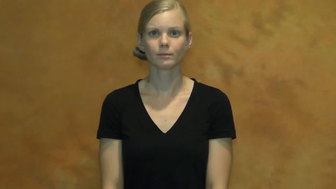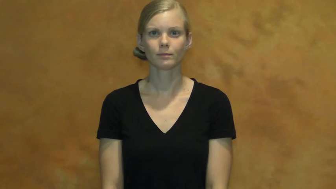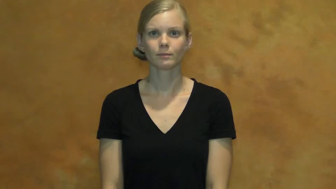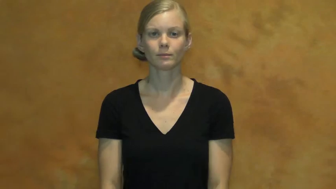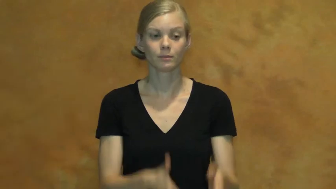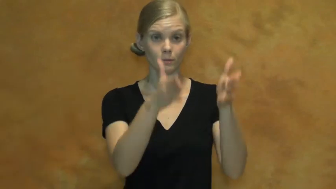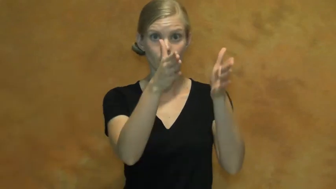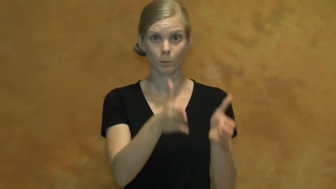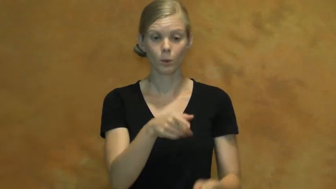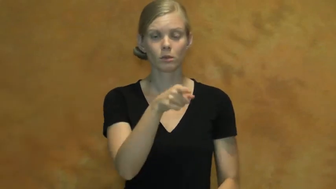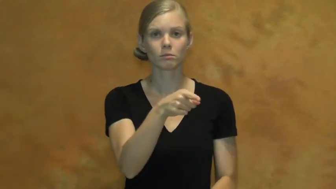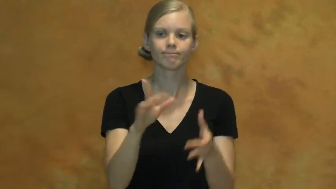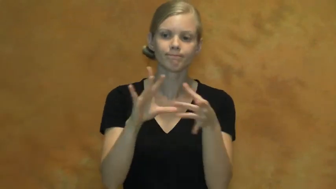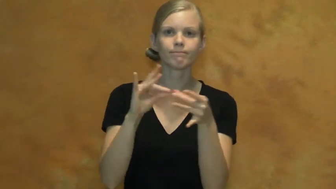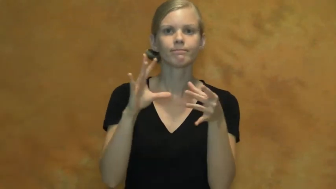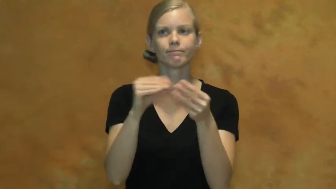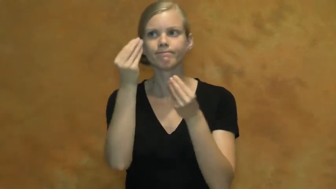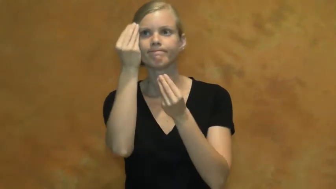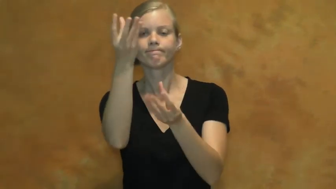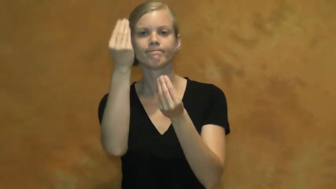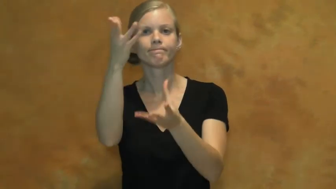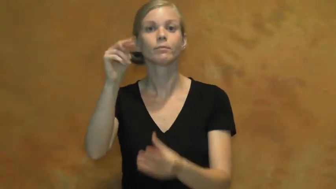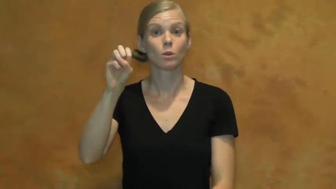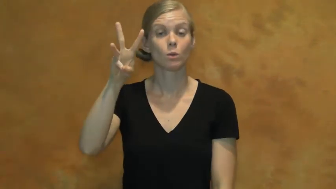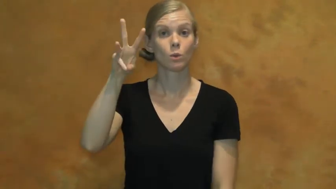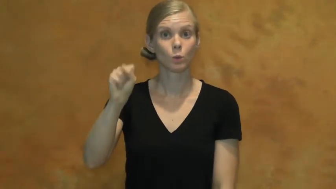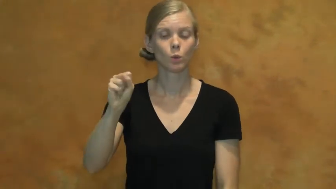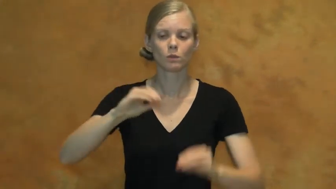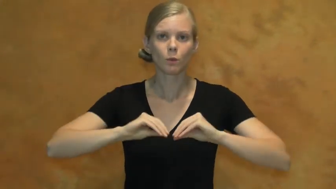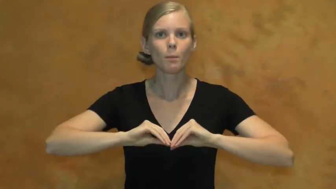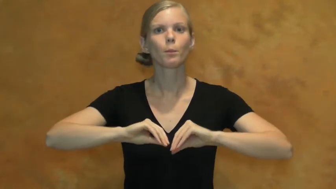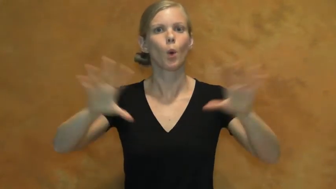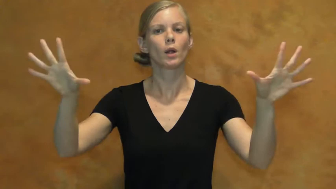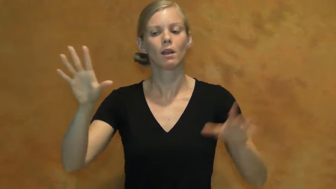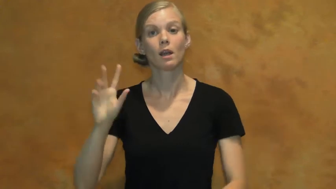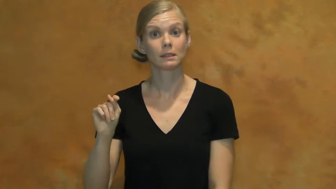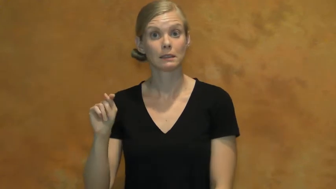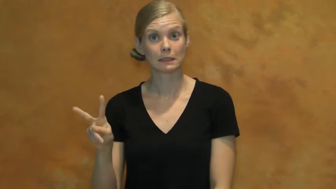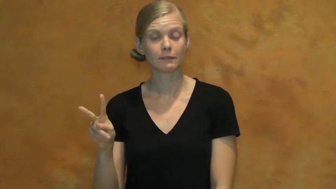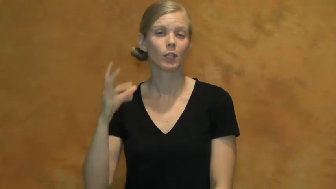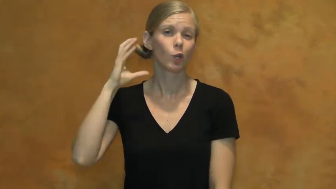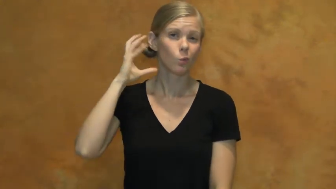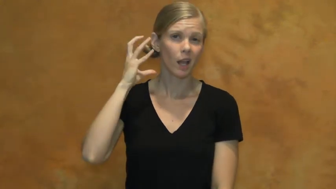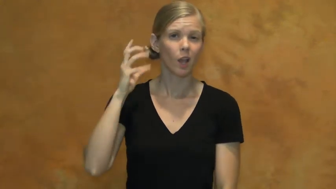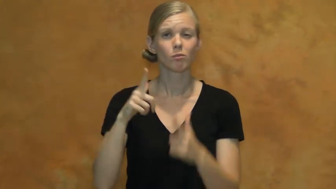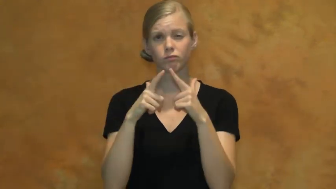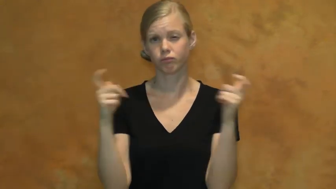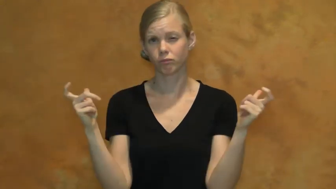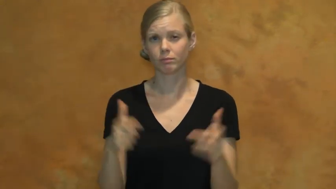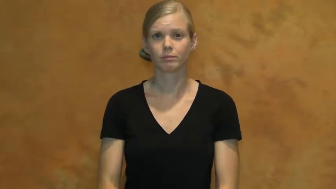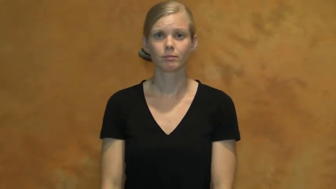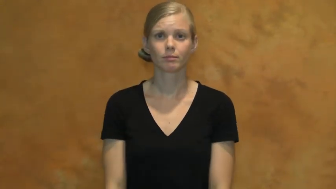newscaster